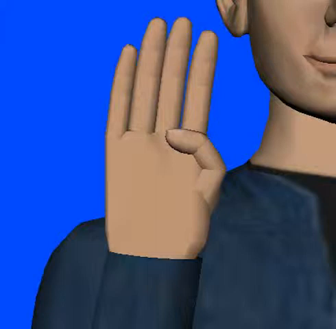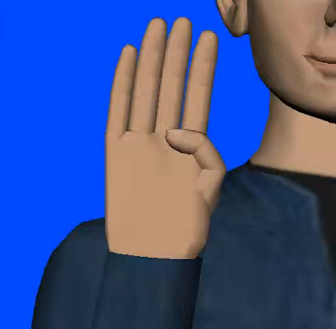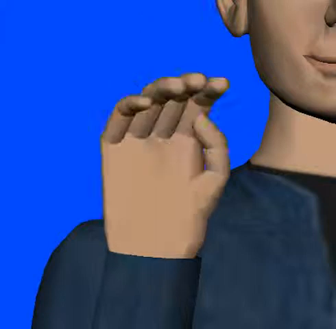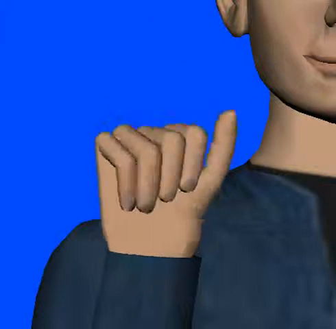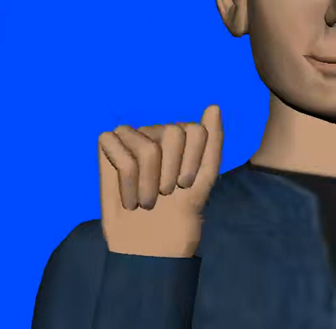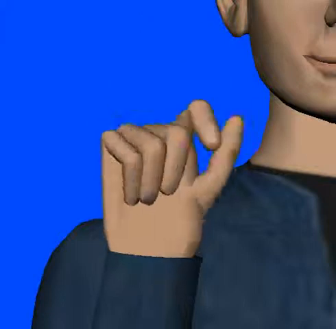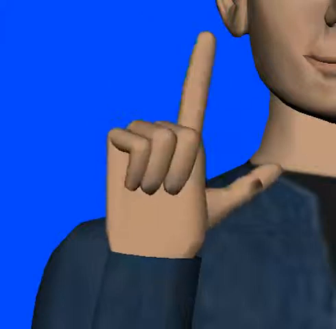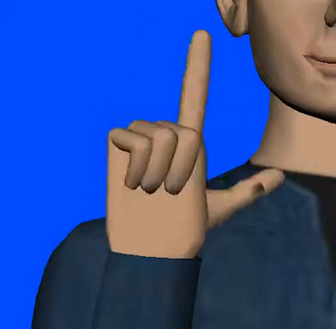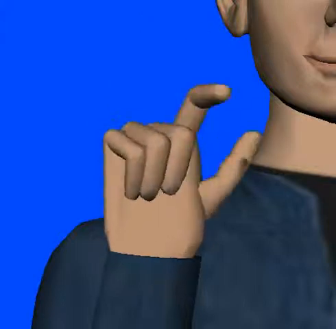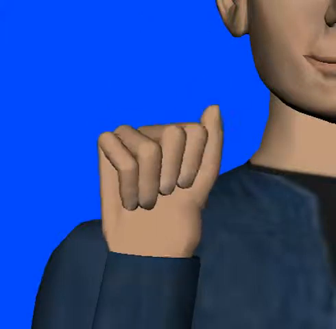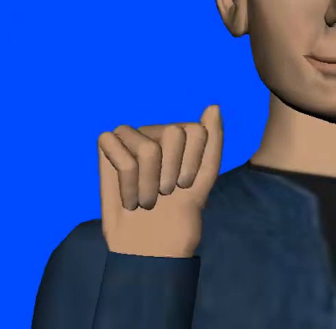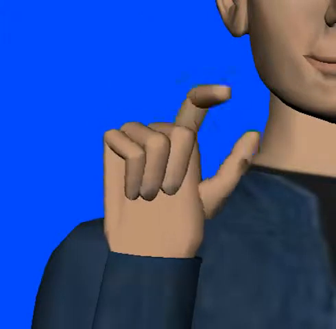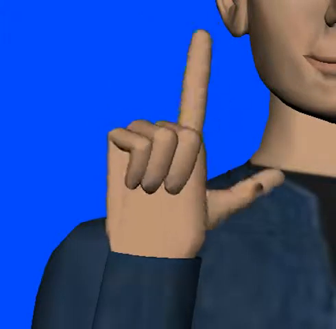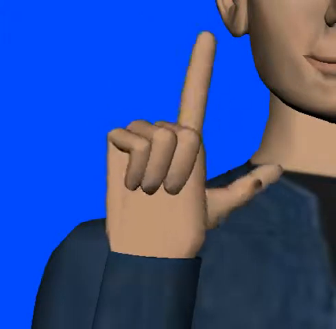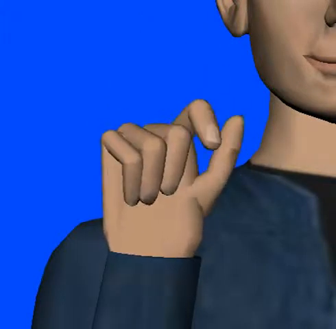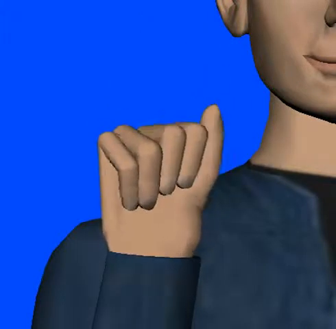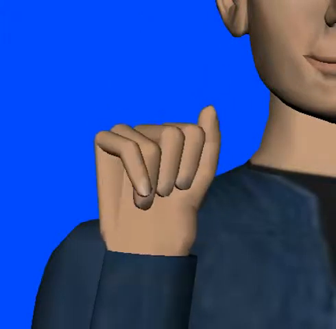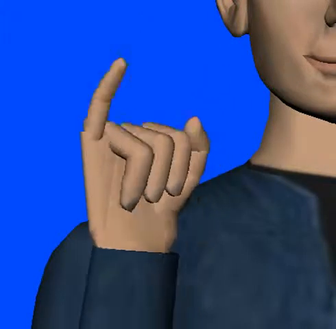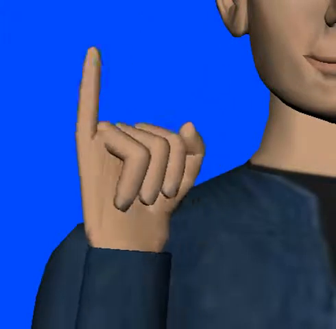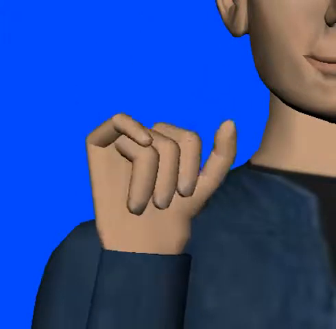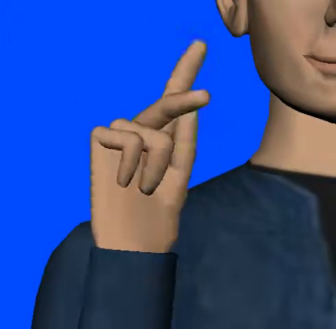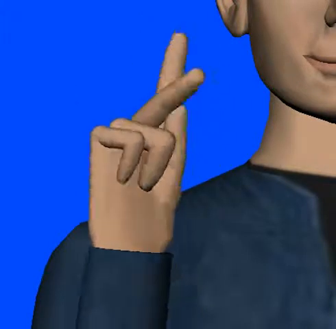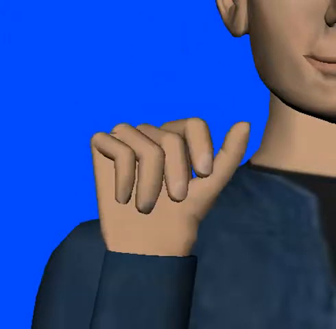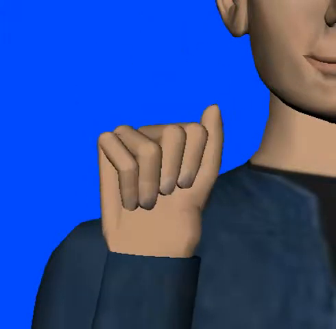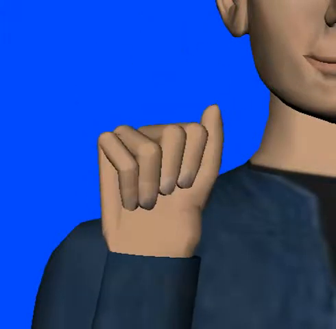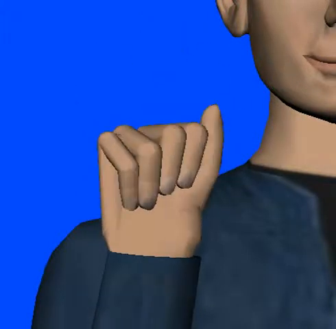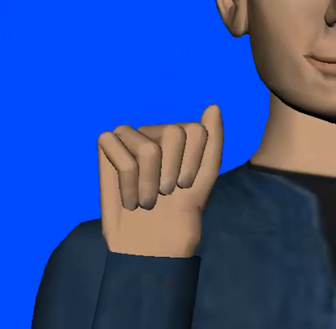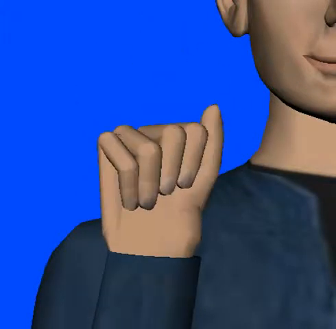balalaika